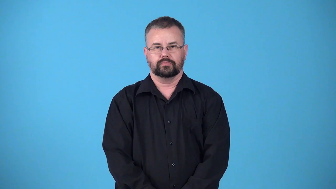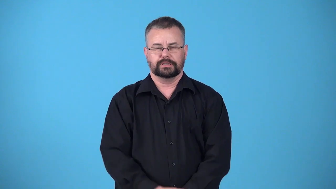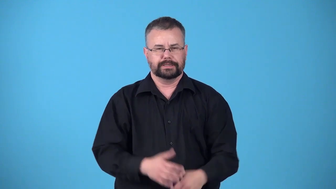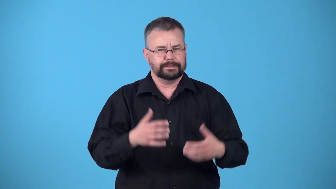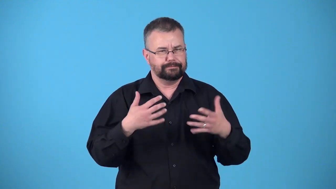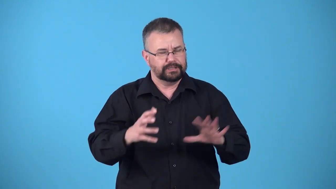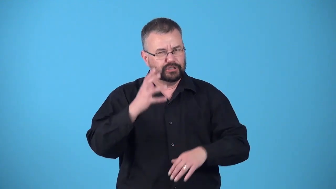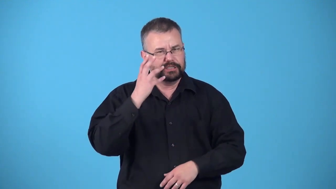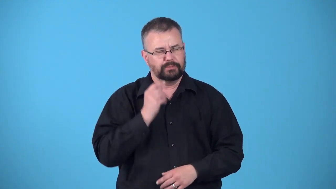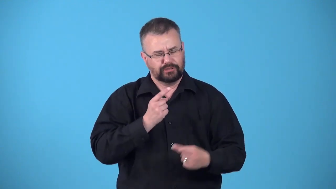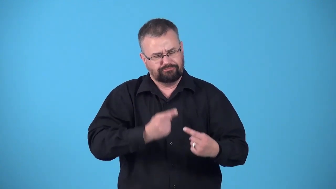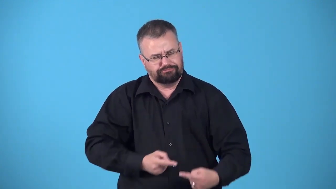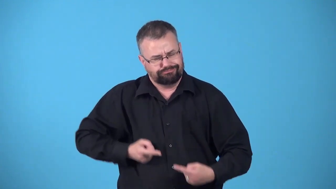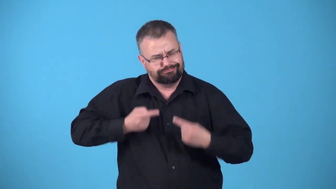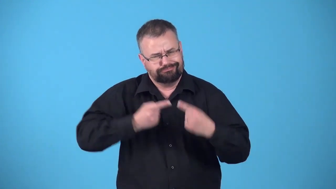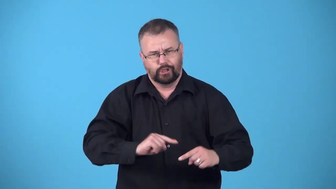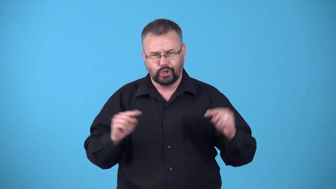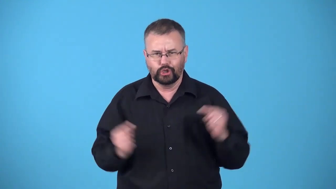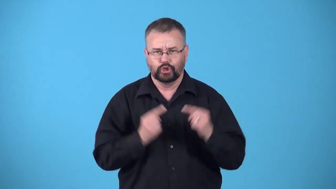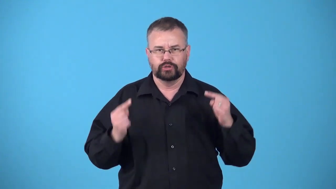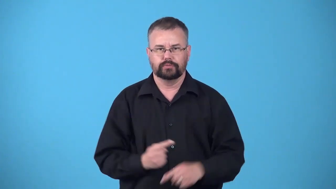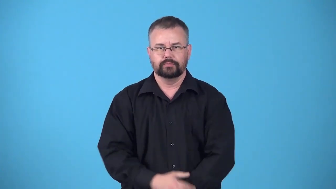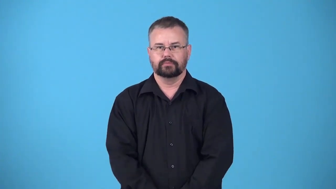been in the wars